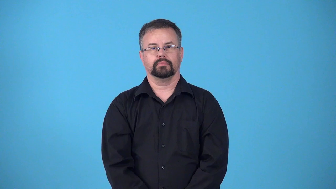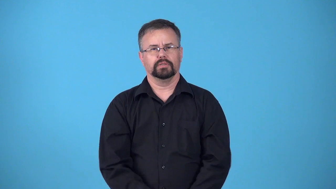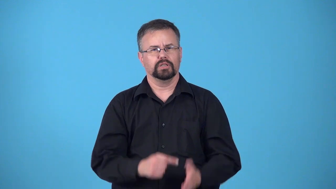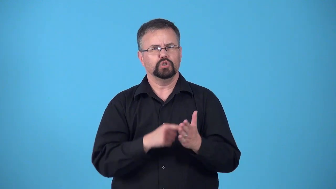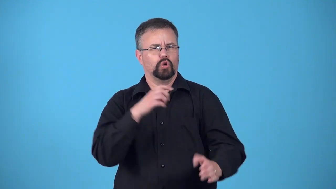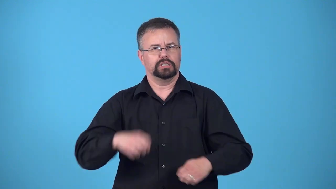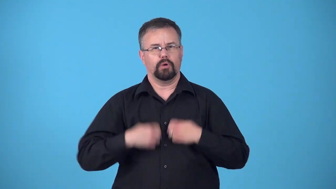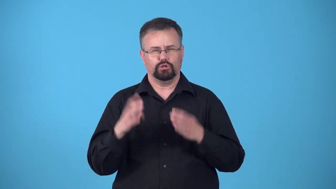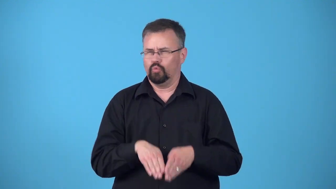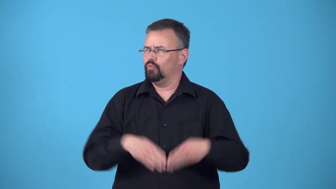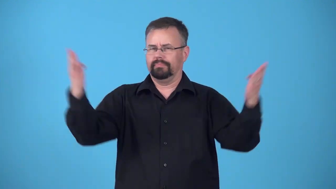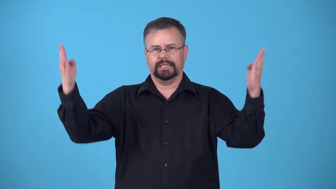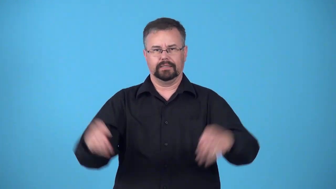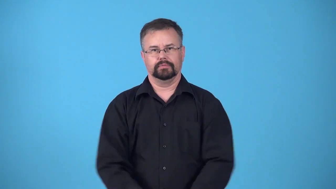wear your heart on your sleeve